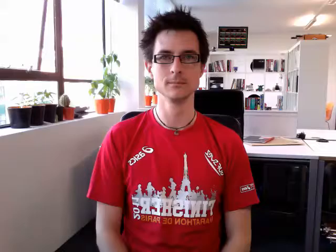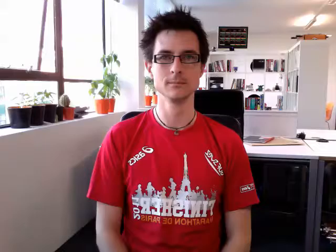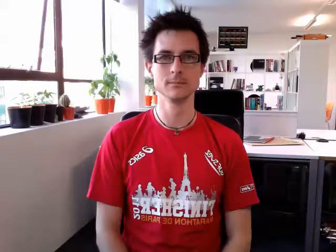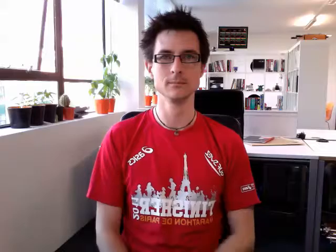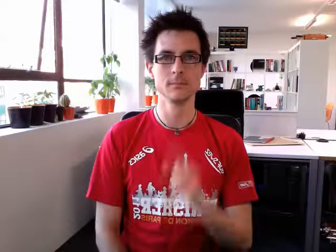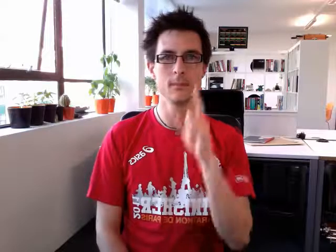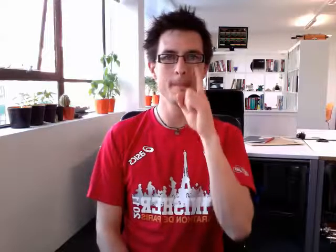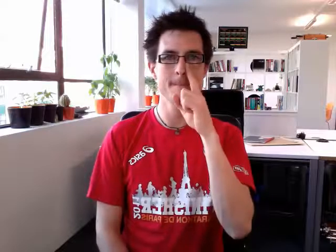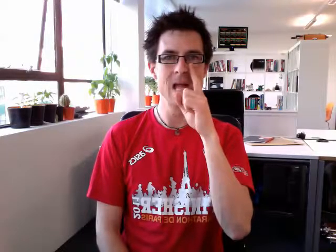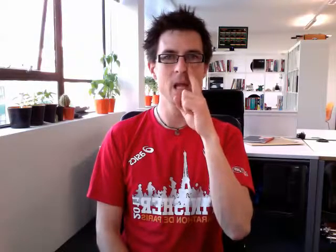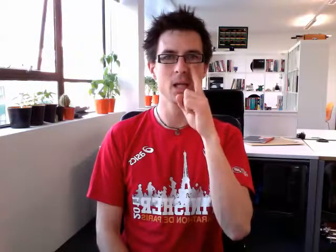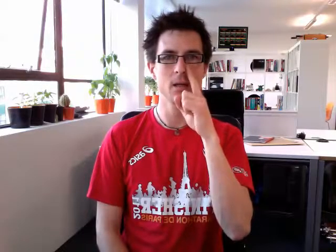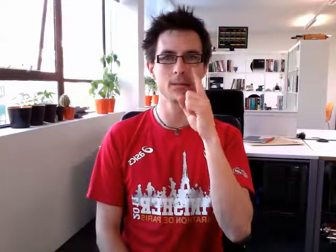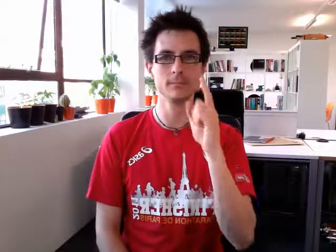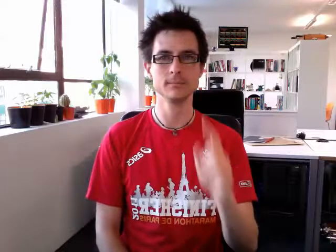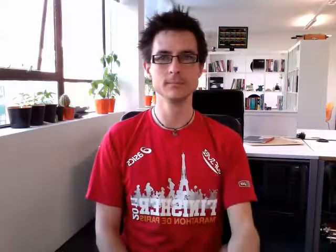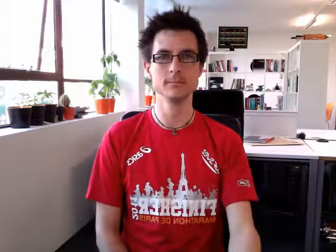pink